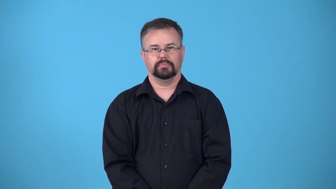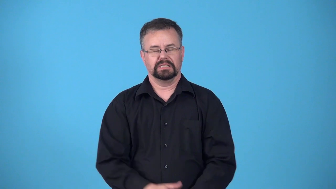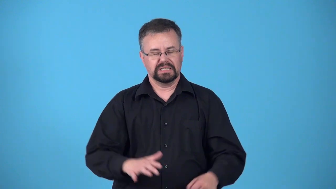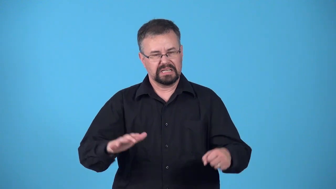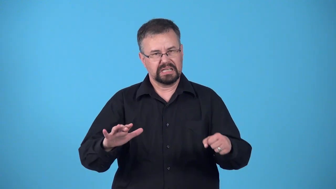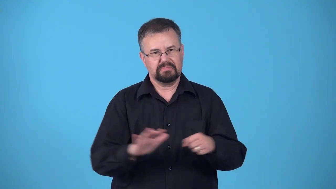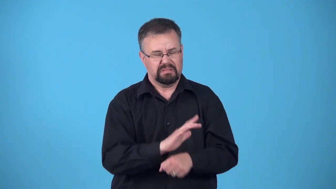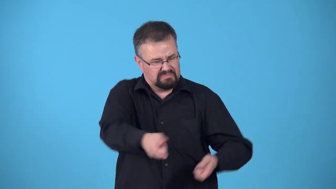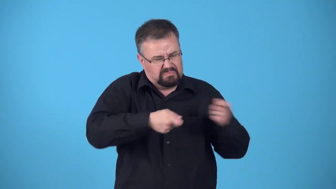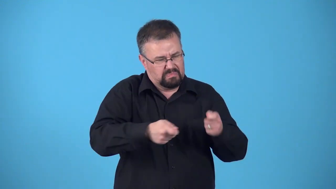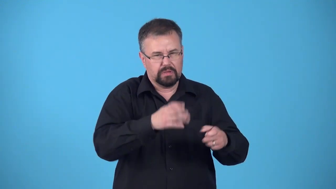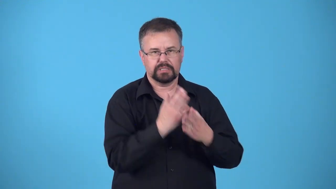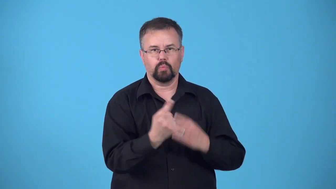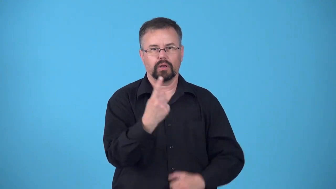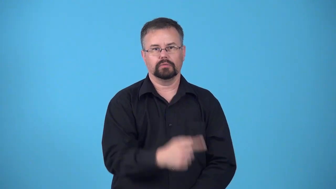under her thumb, under someone's heel